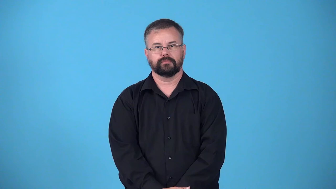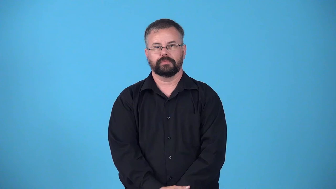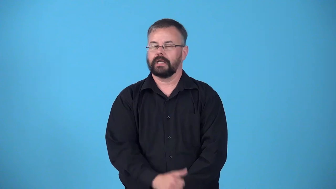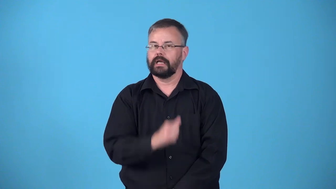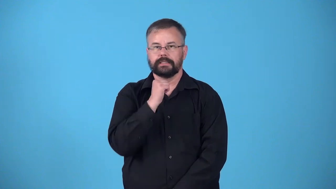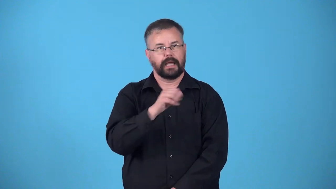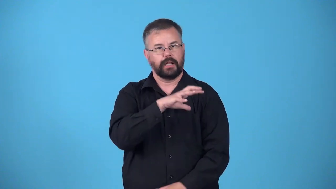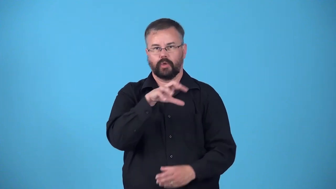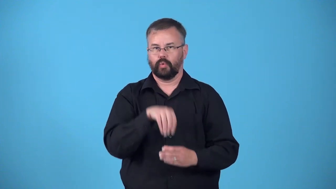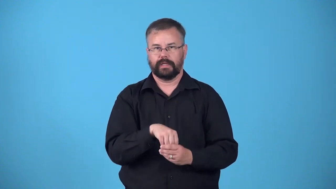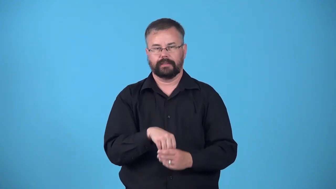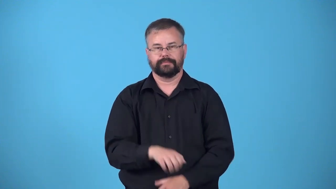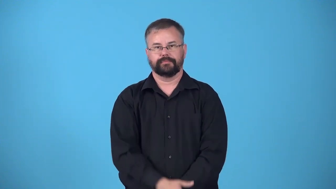except,exception